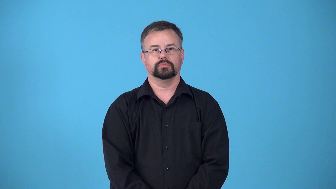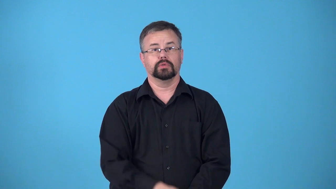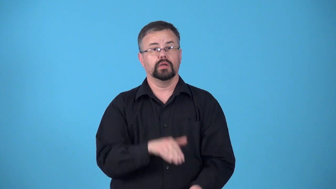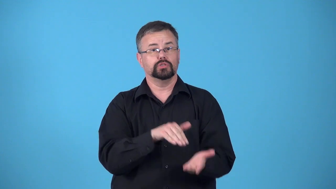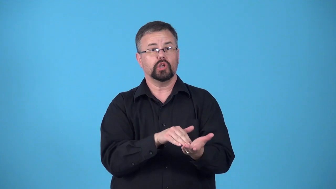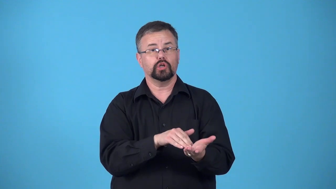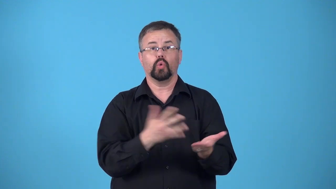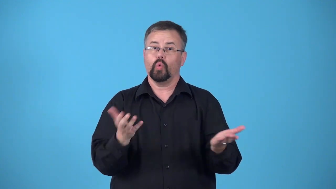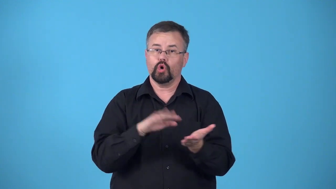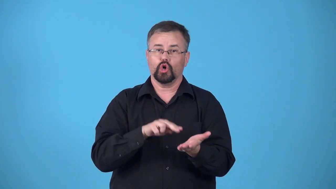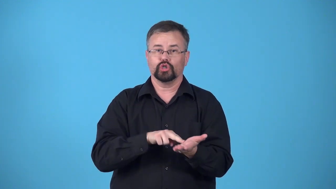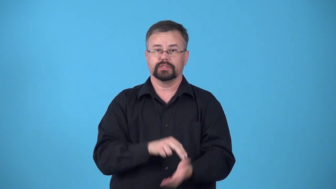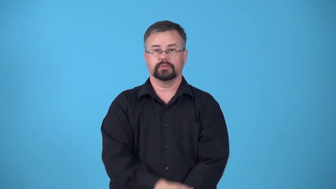caregiver